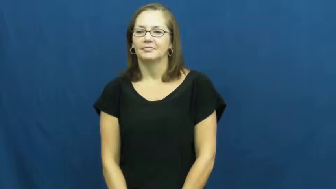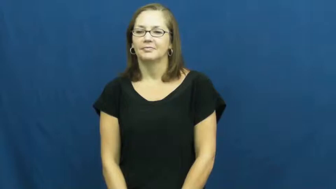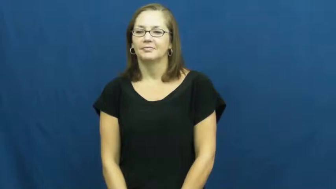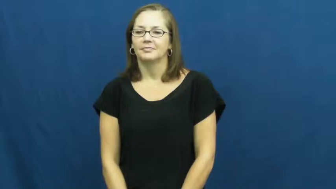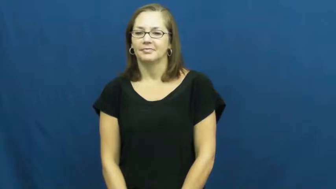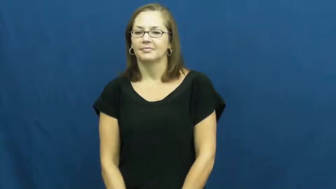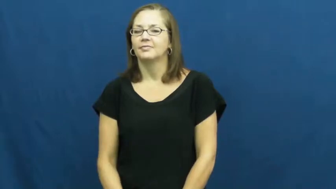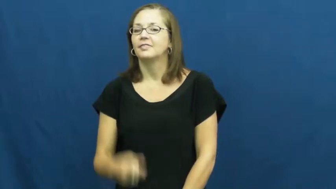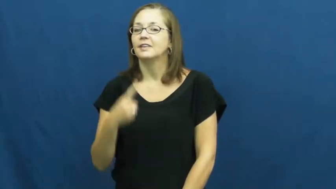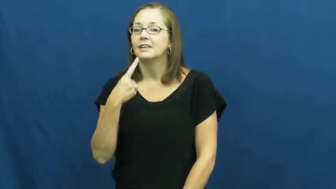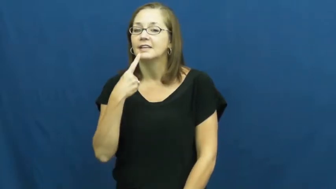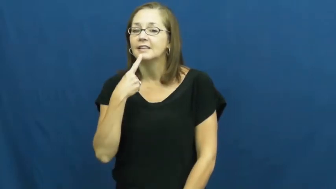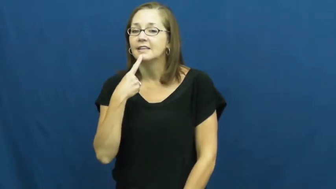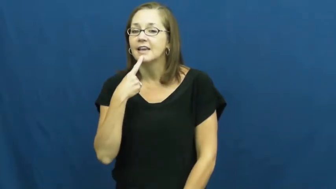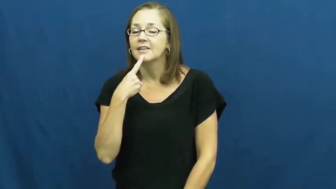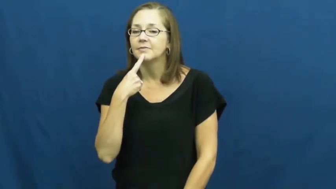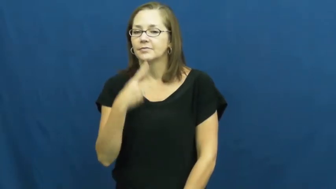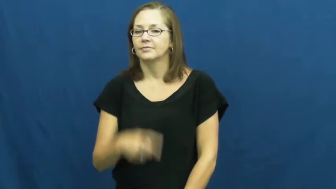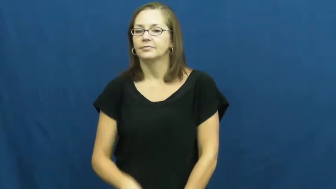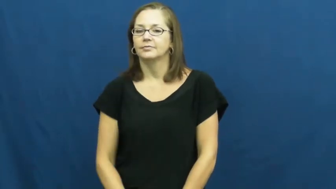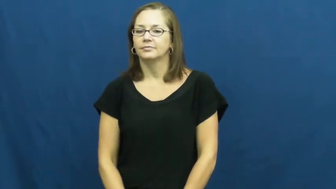say